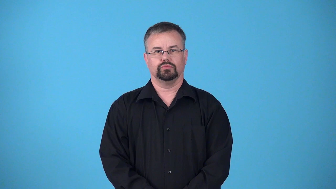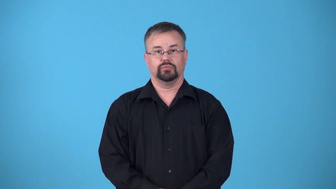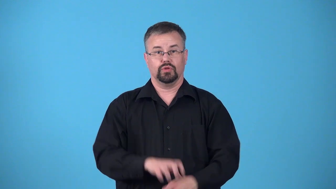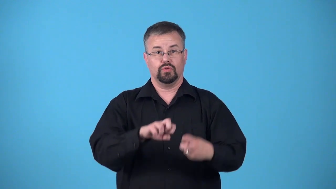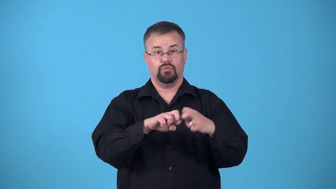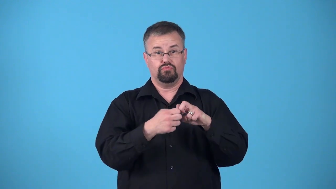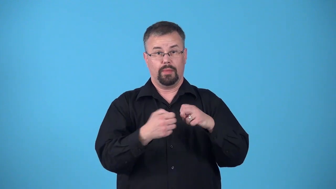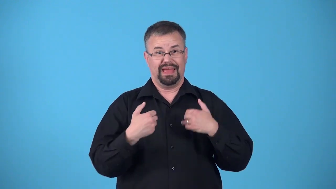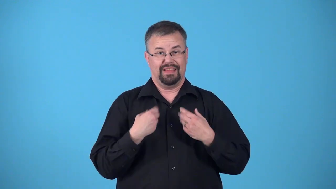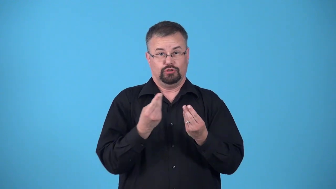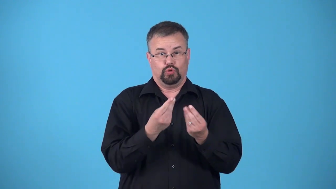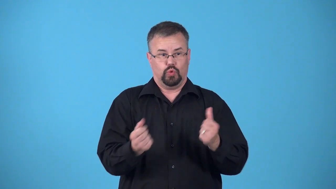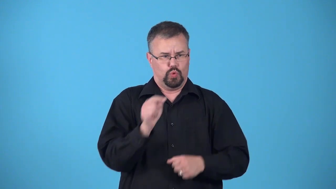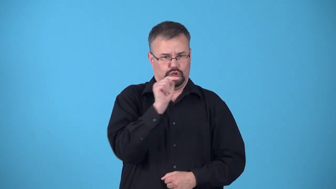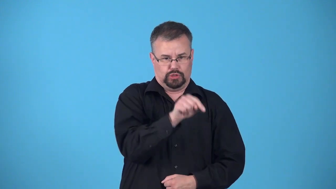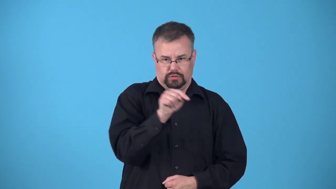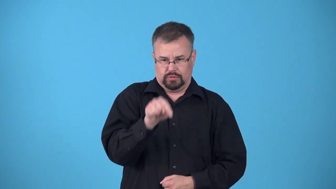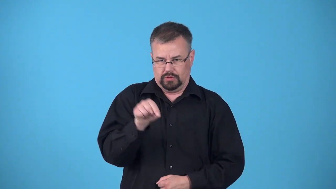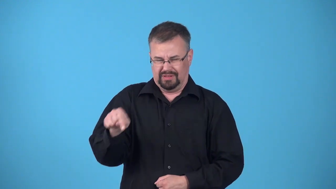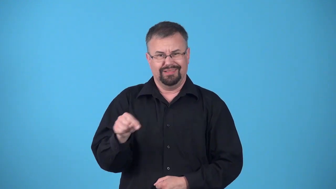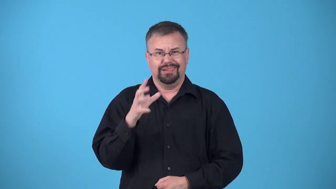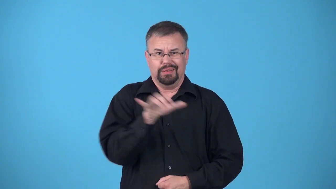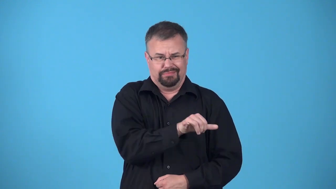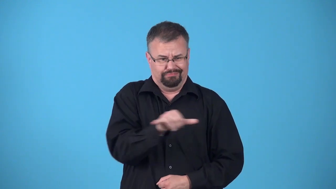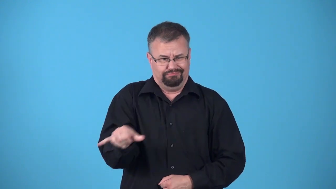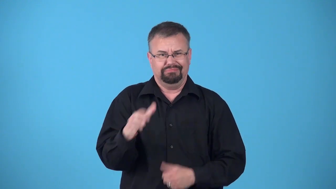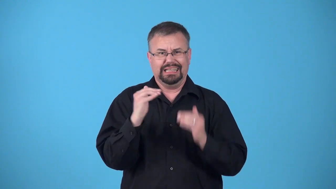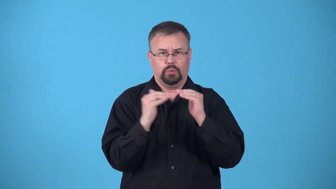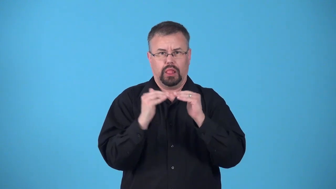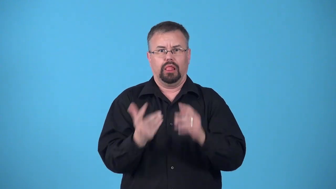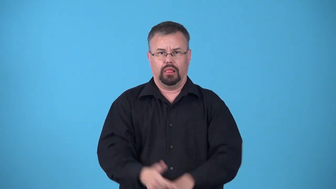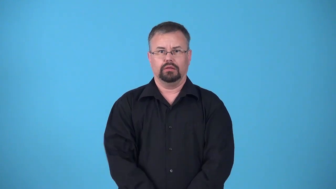a horse apiece, more or less equal, or six of one, half dozen of the other